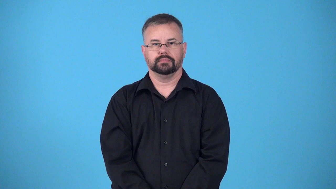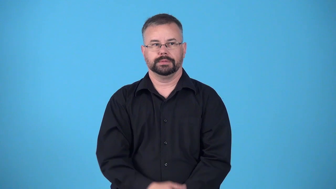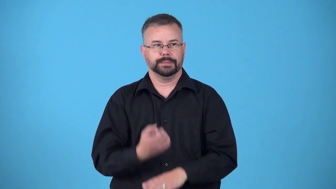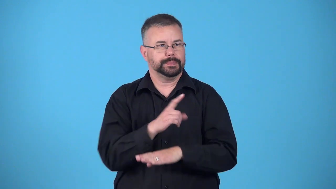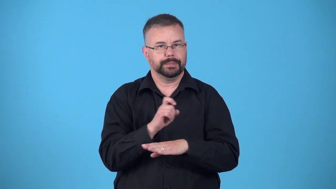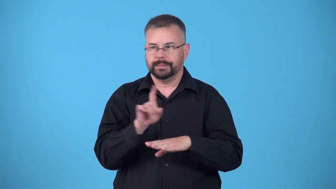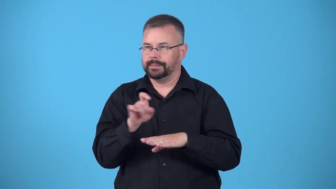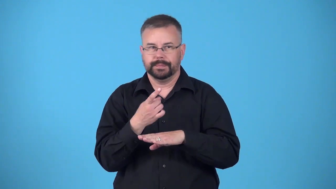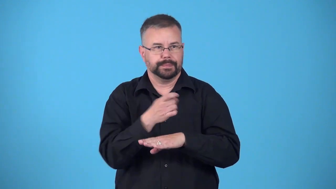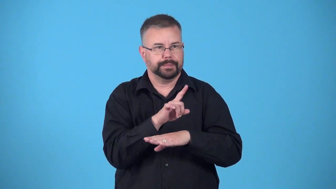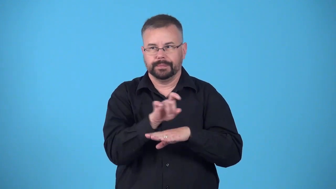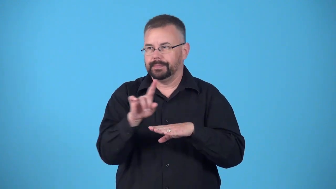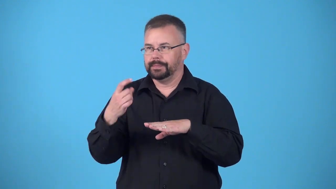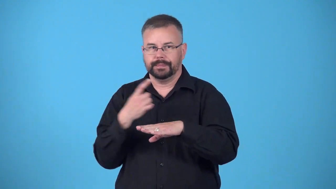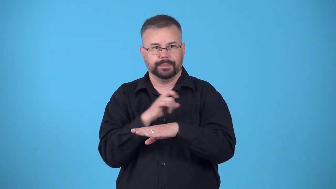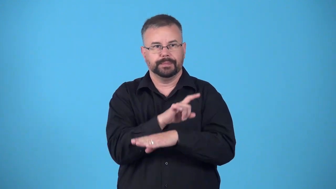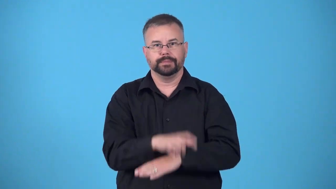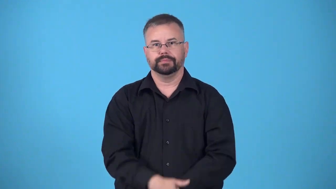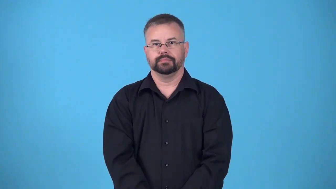scoot about